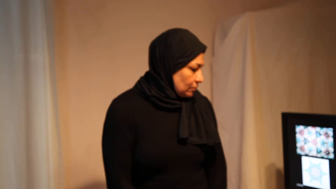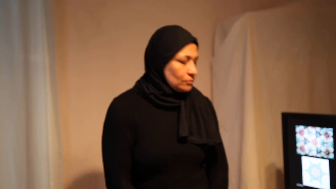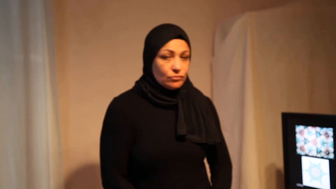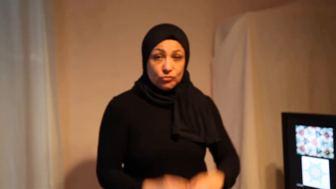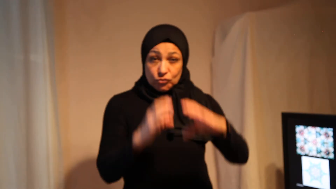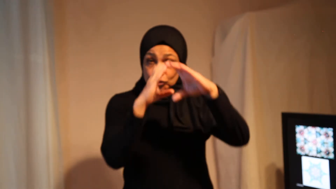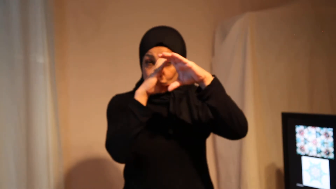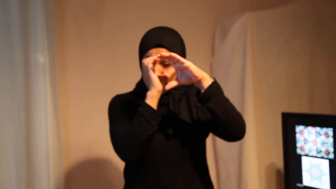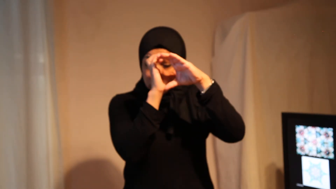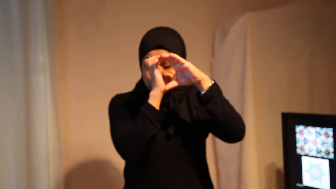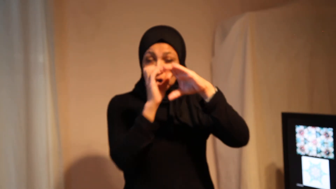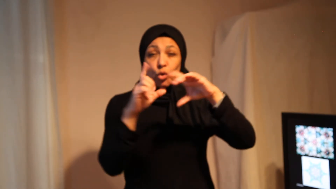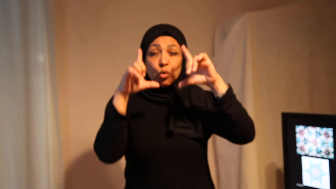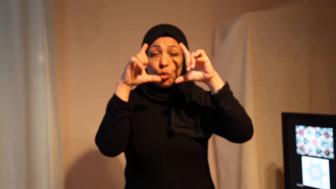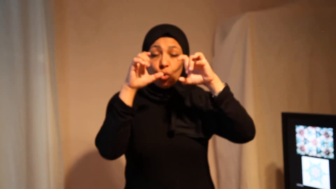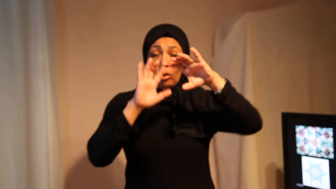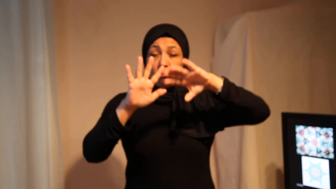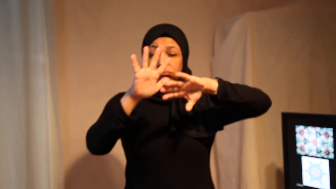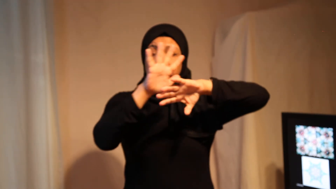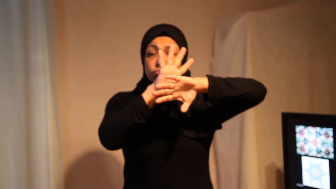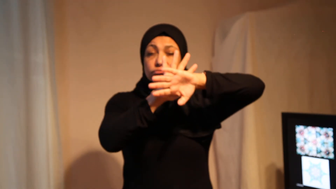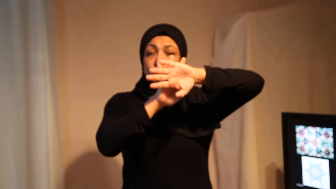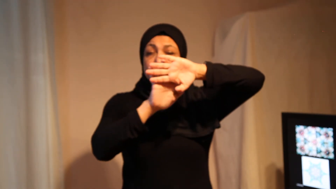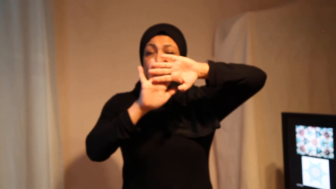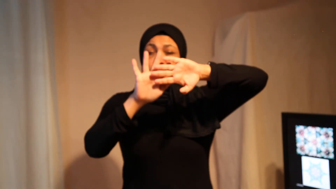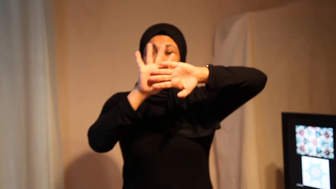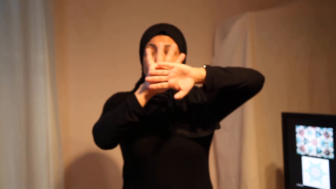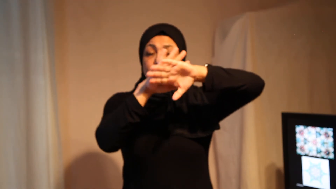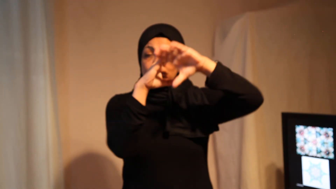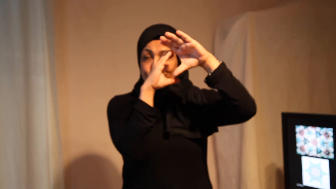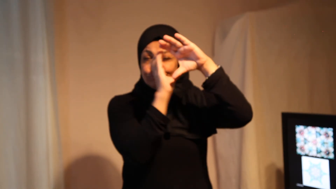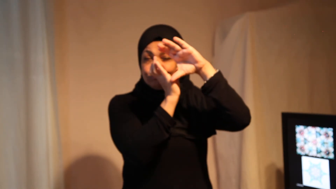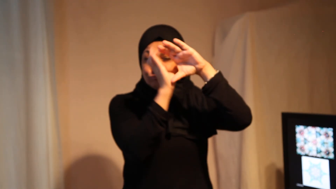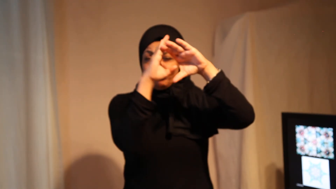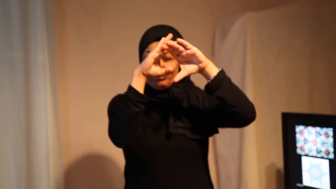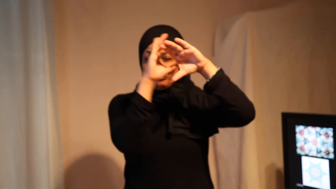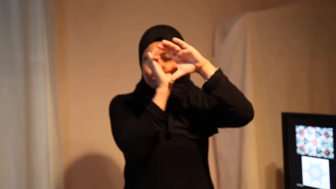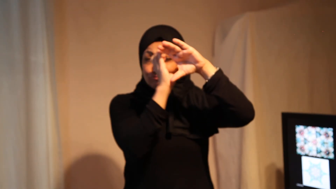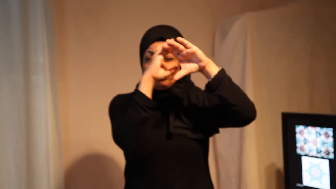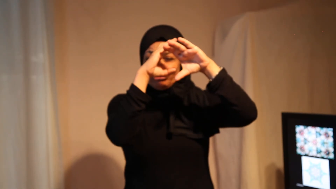kaleidescope